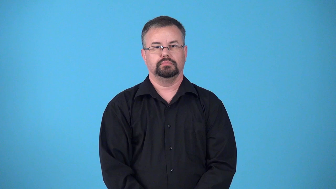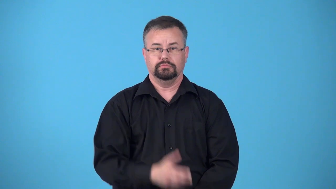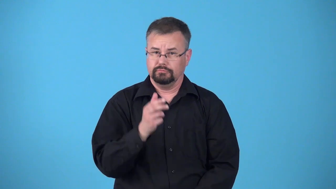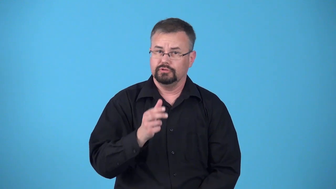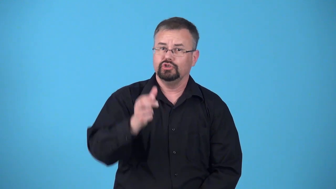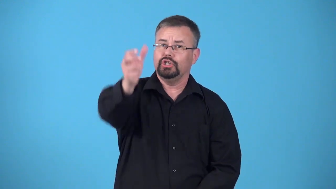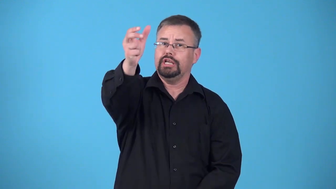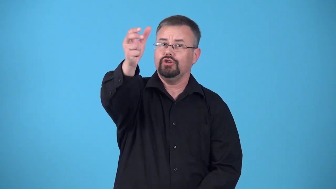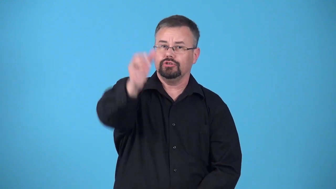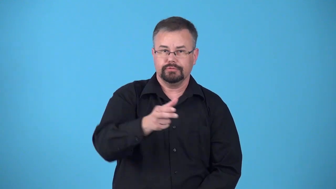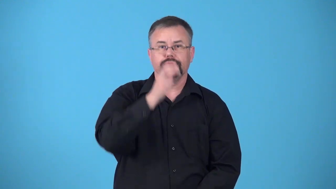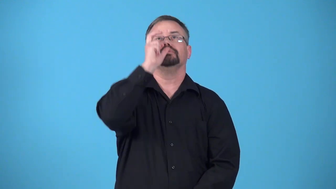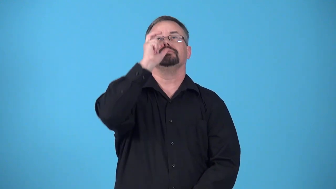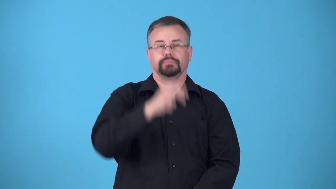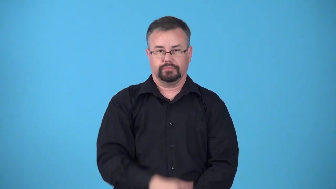here's mud in your eye